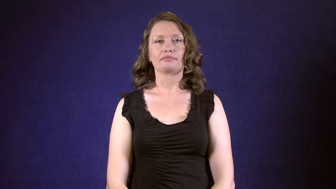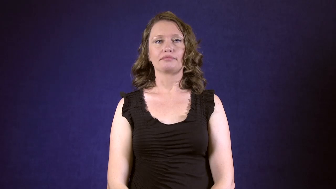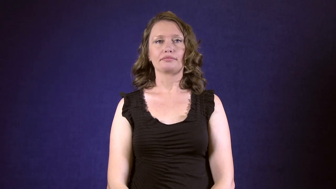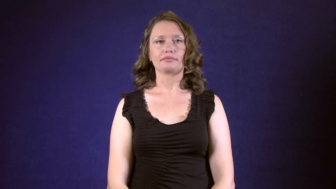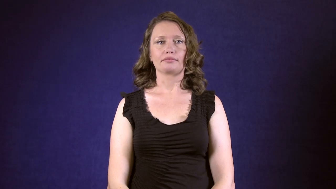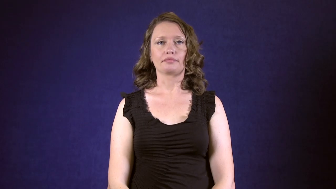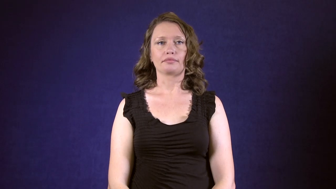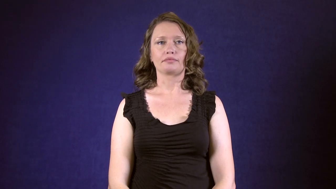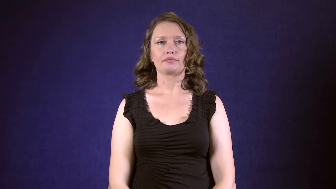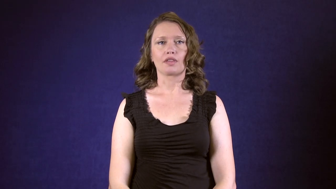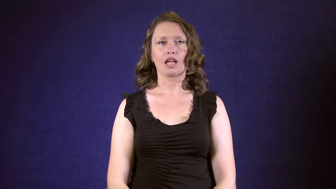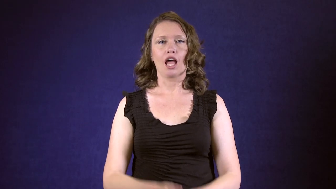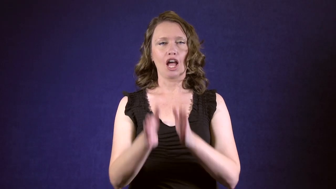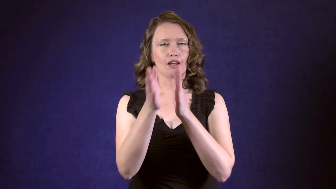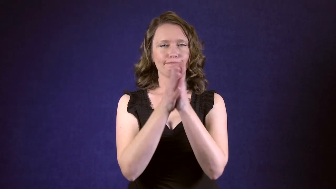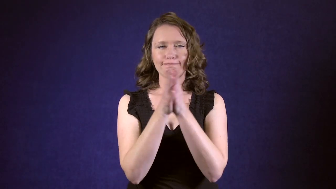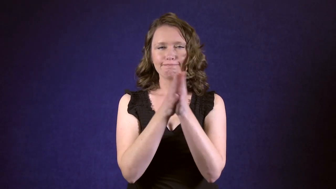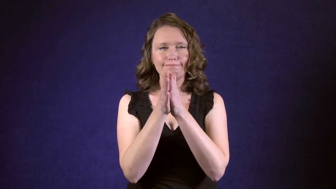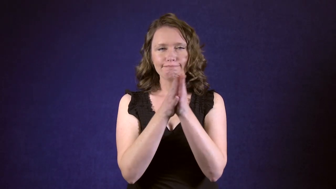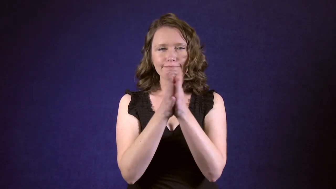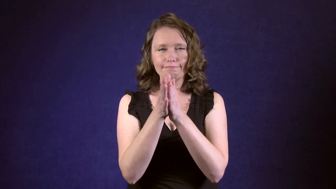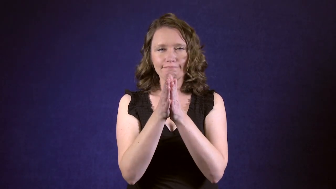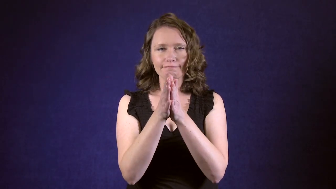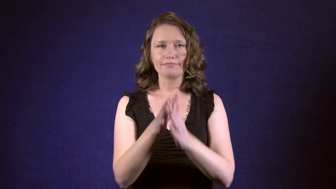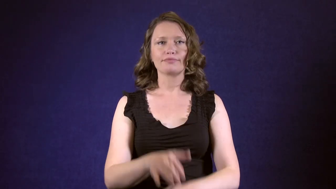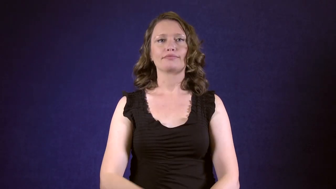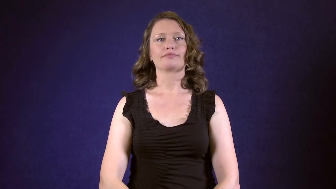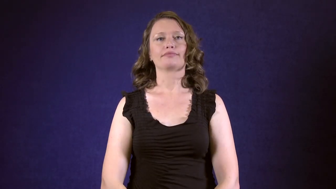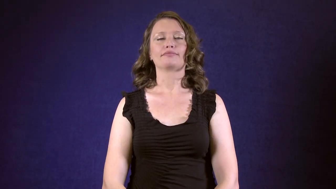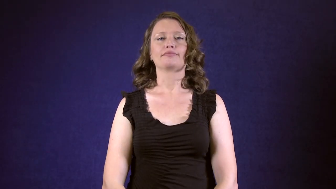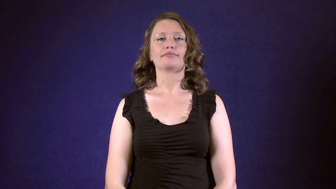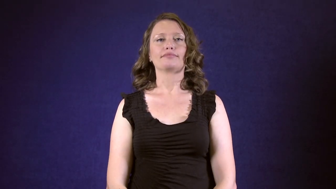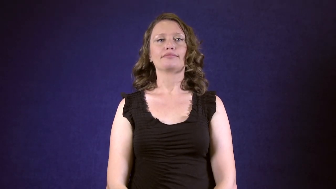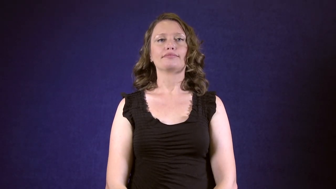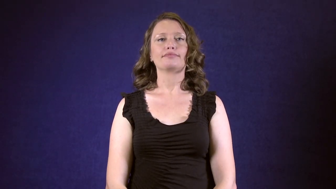Enthusiastic